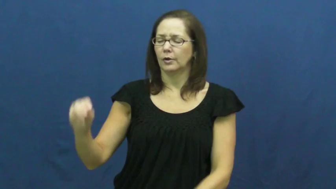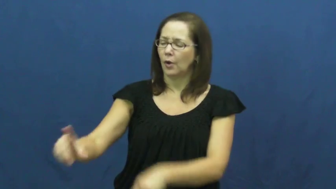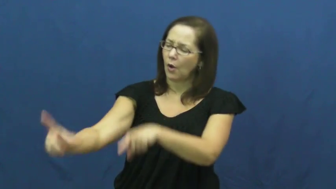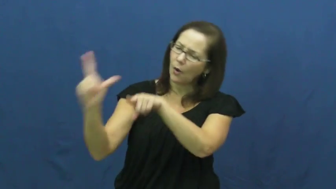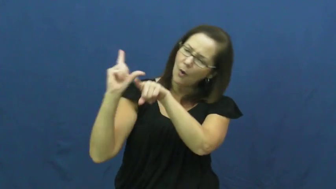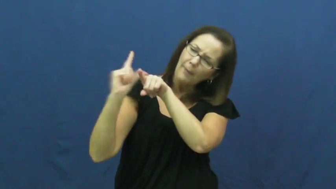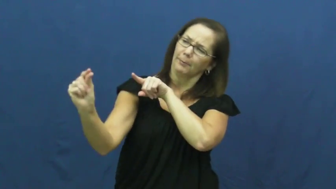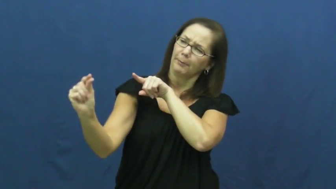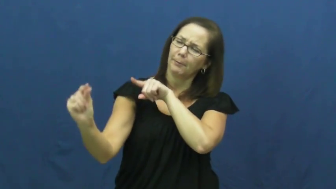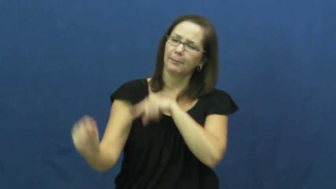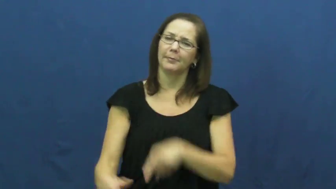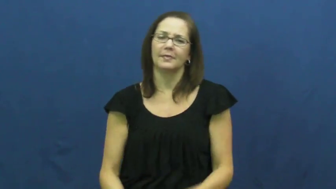"beat a hasty exit"